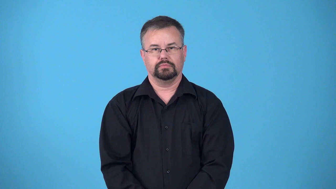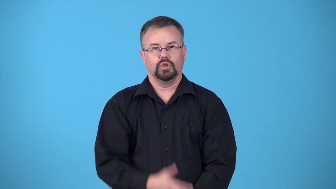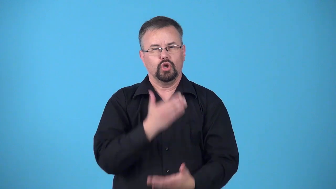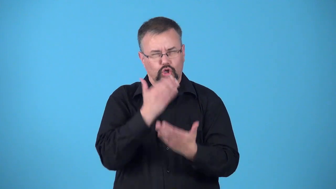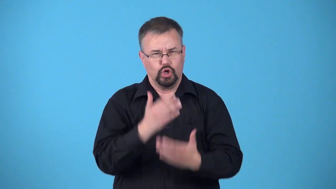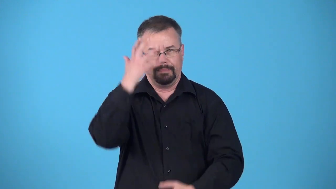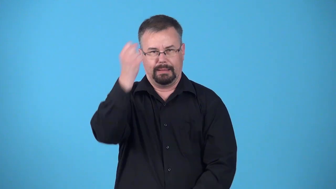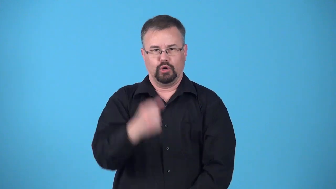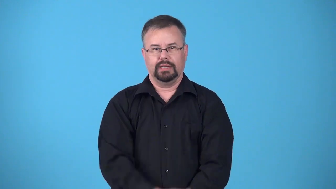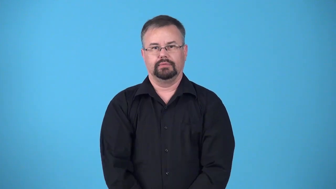memory like an elephant